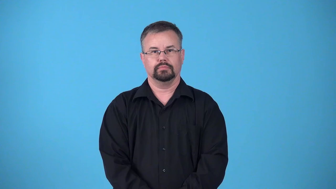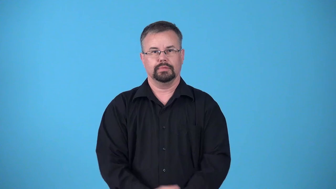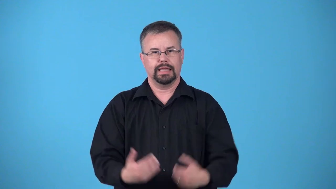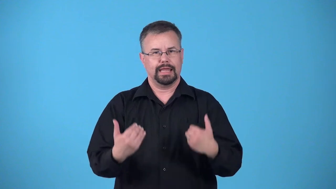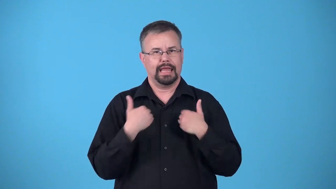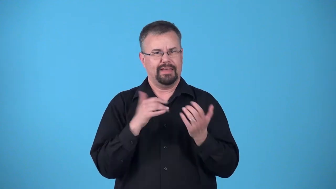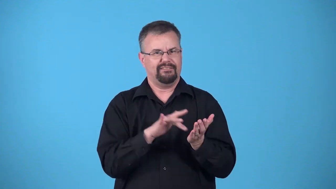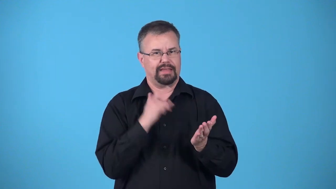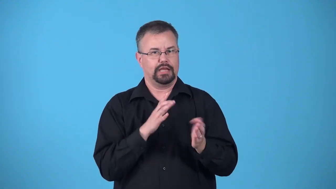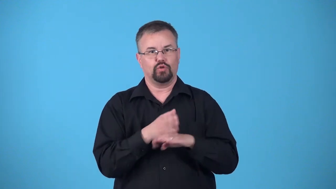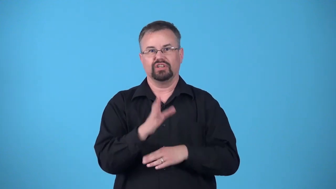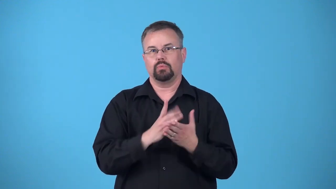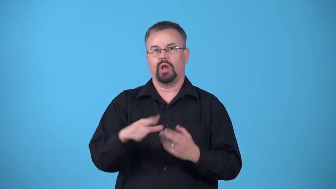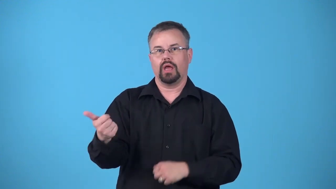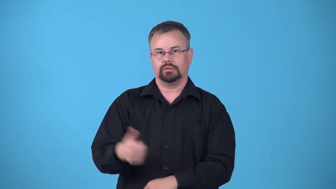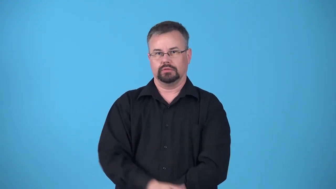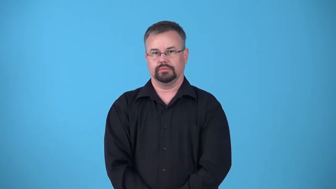has a leg up on